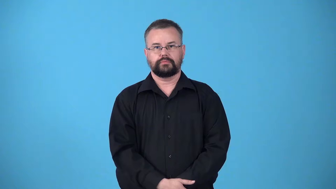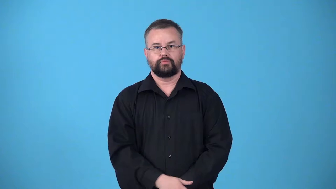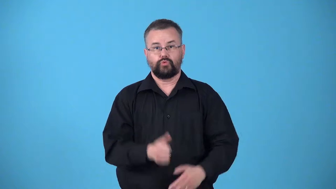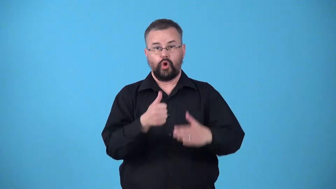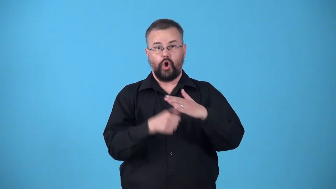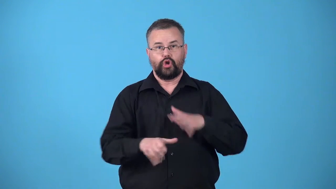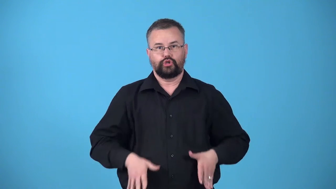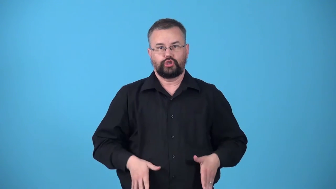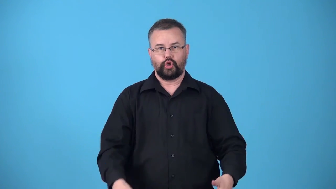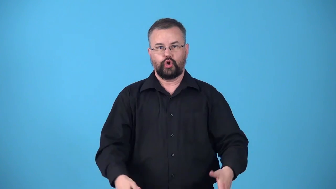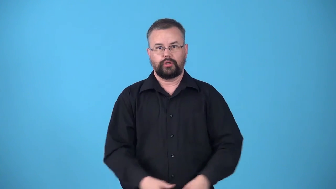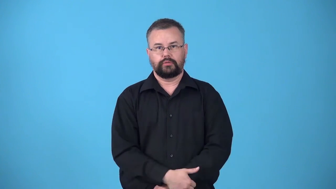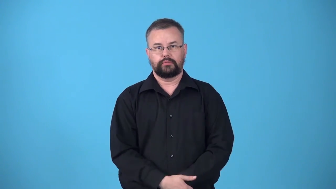underskirt